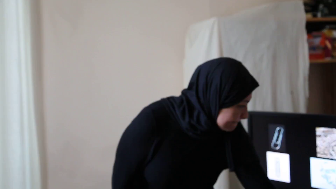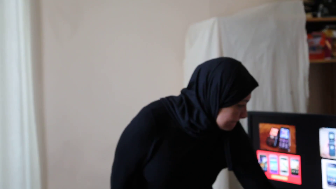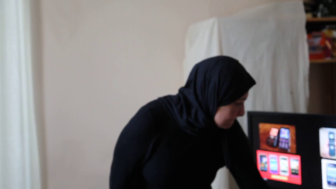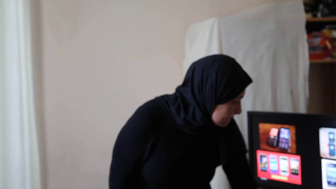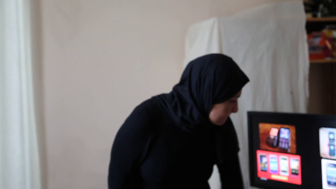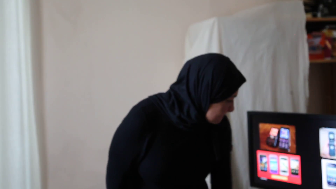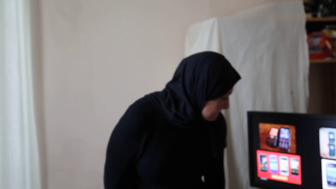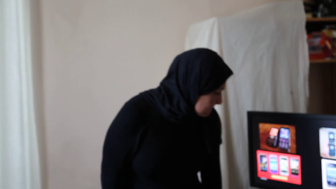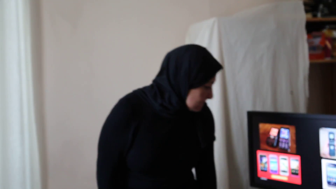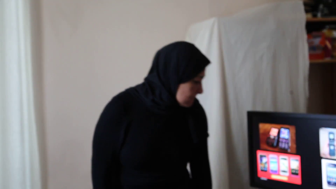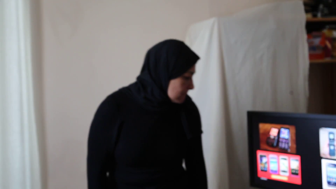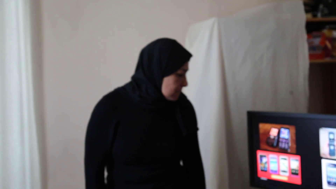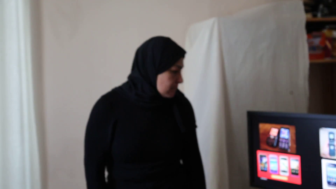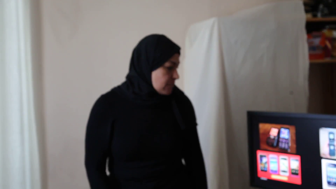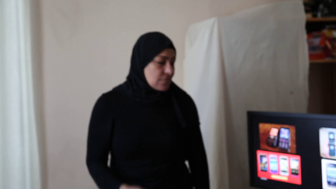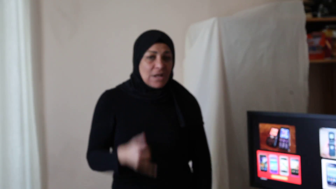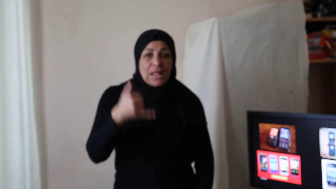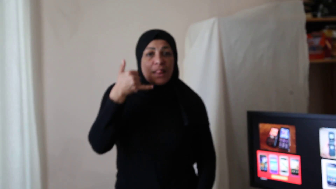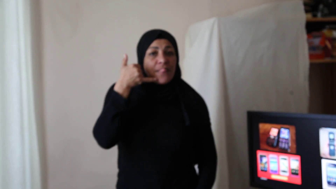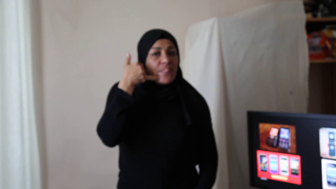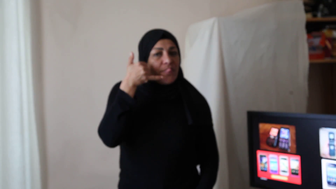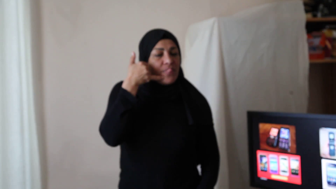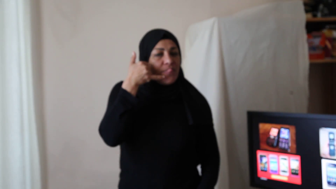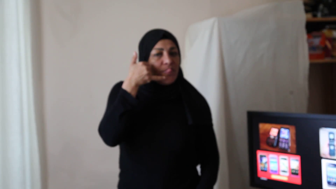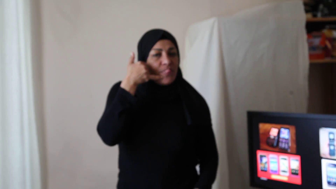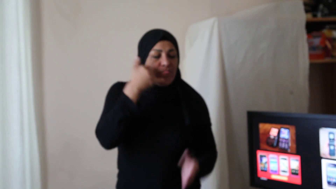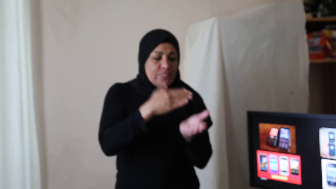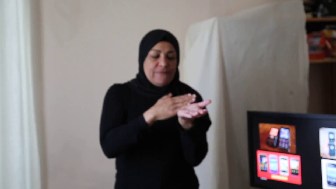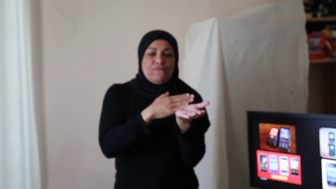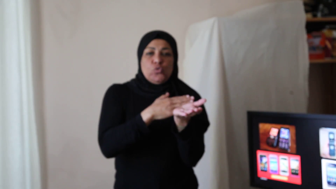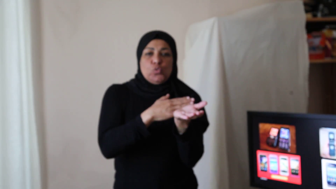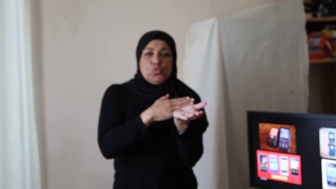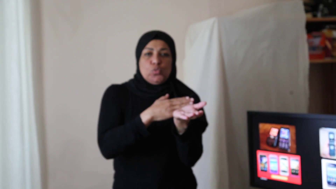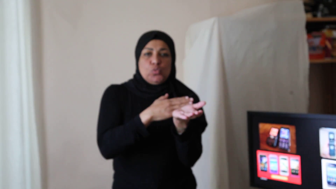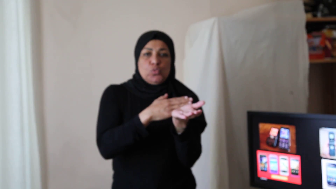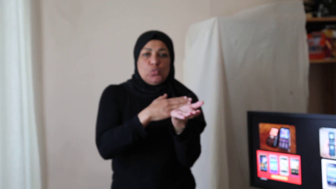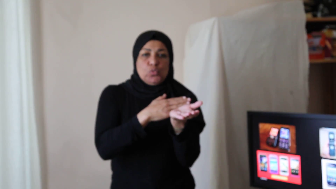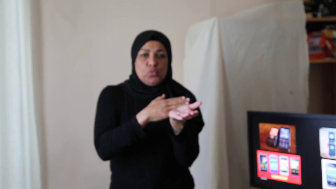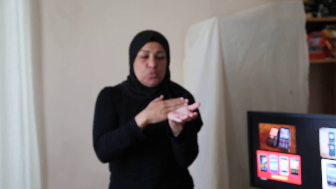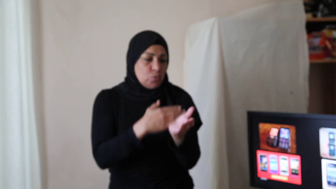telephone